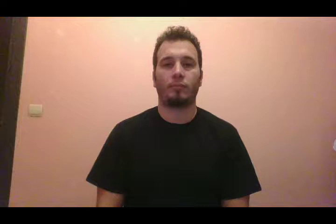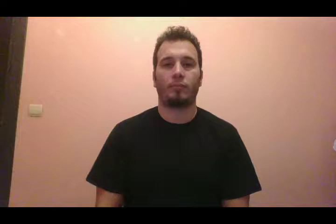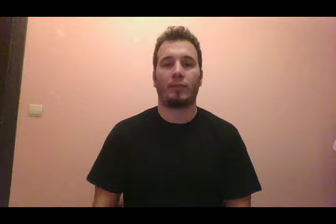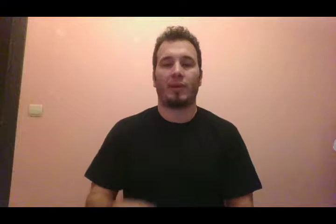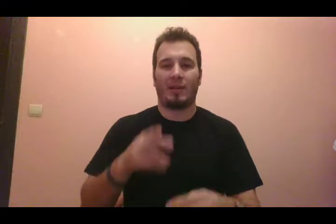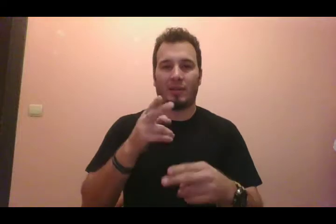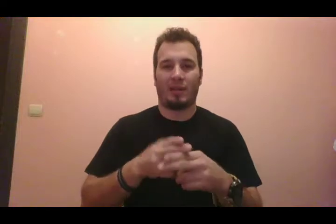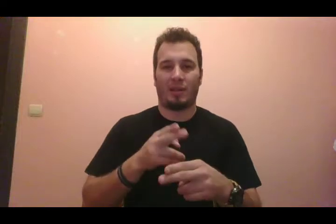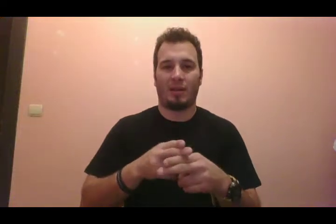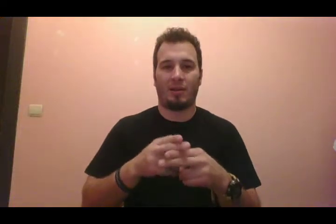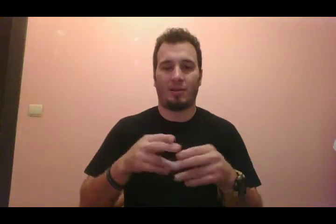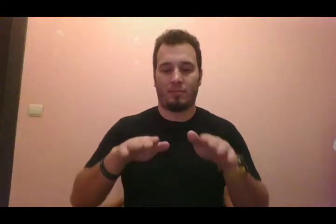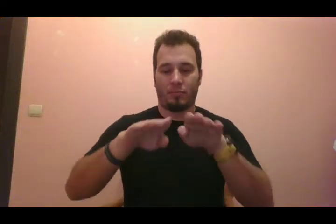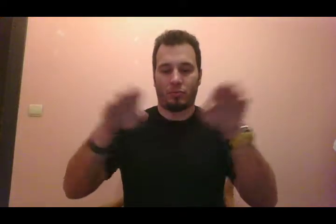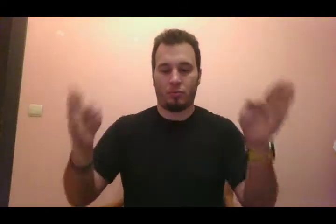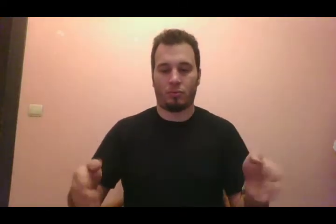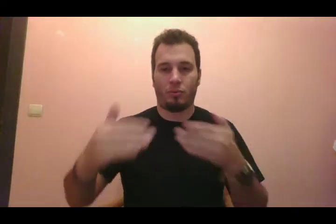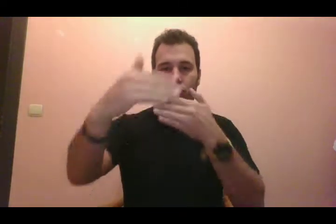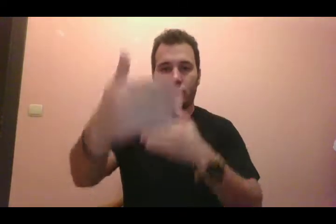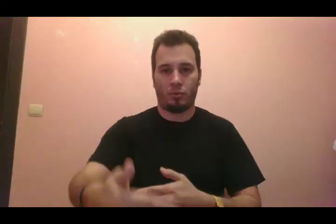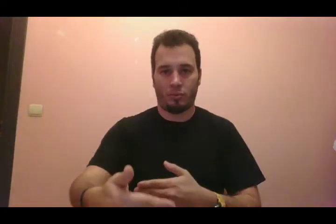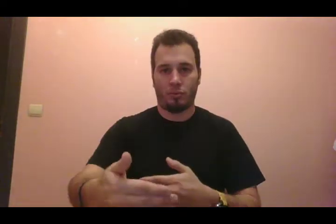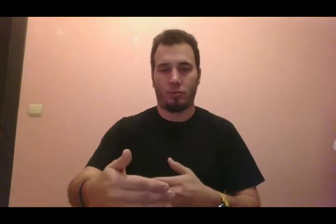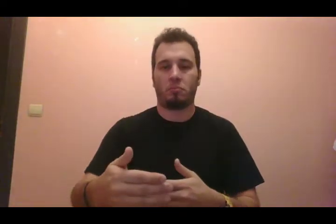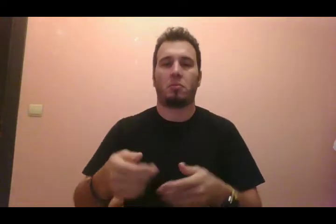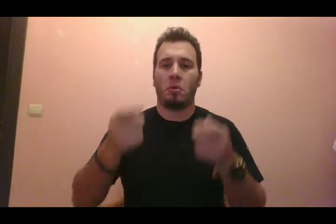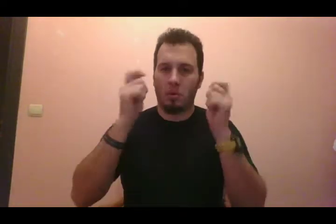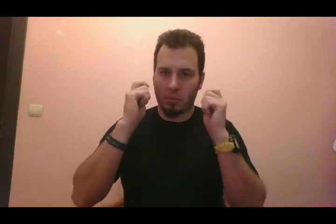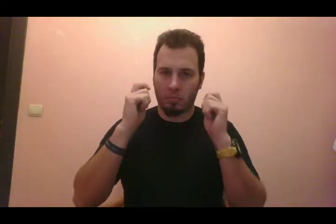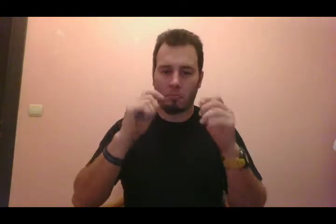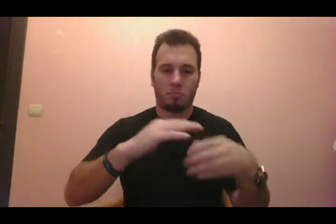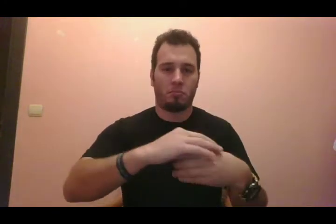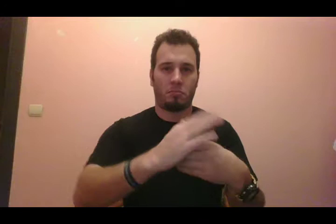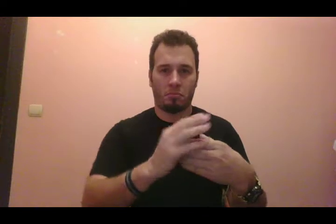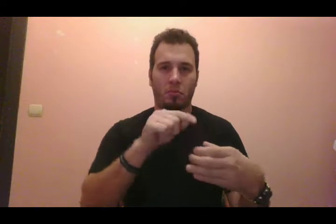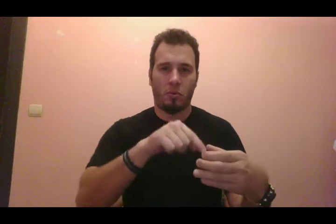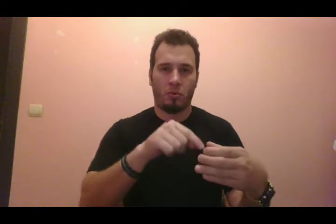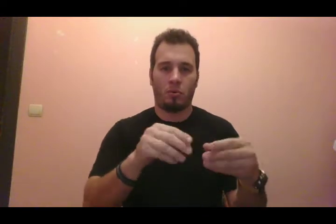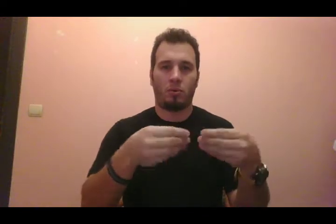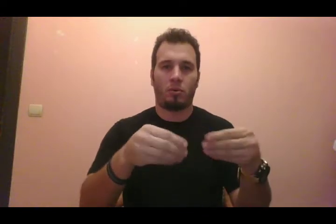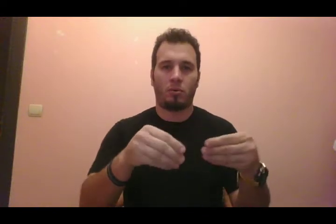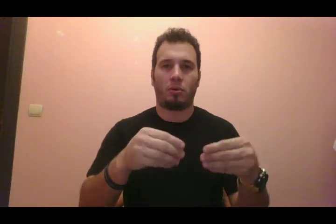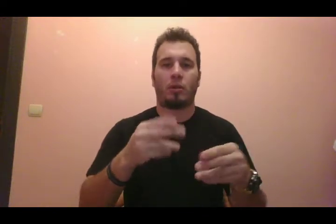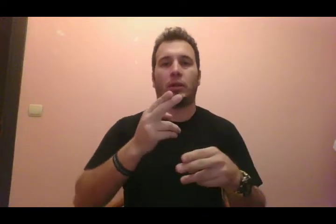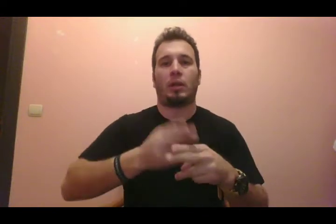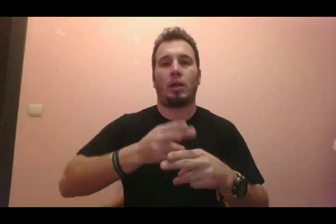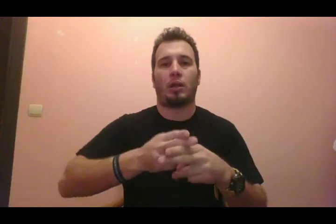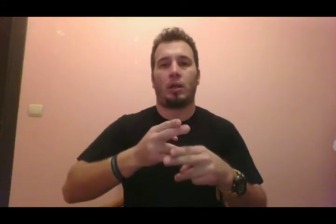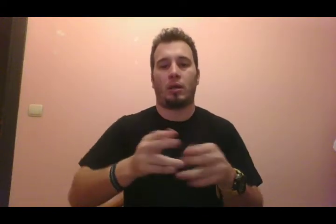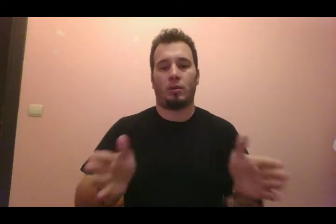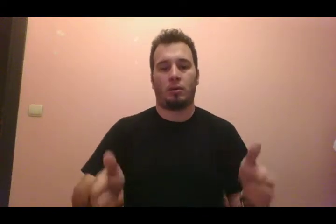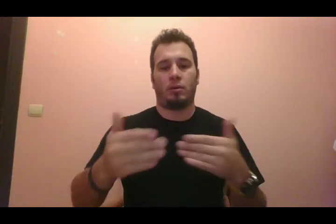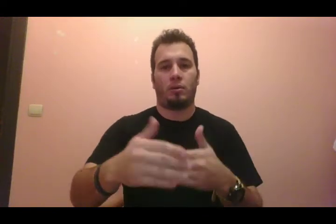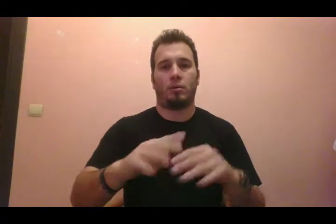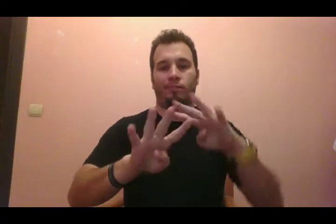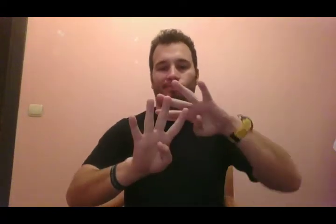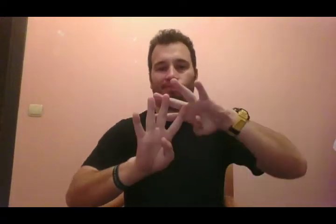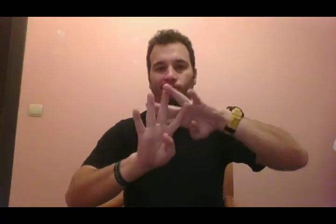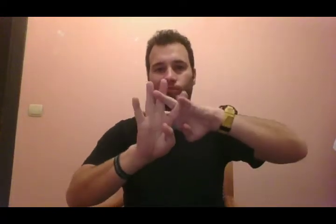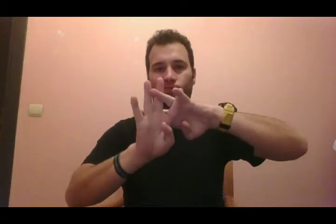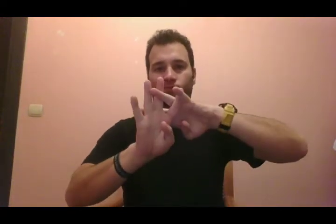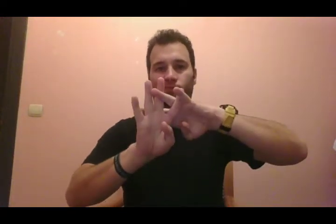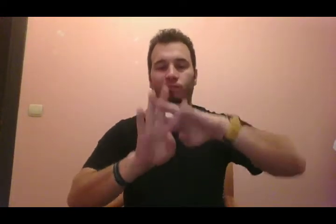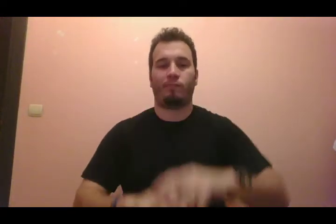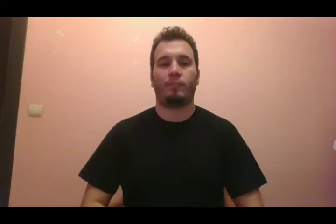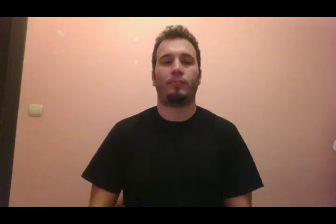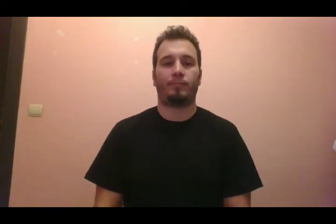basket